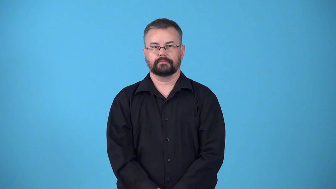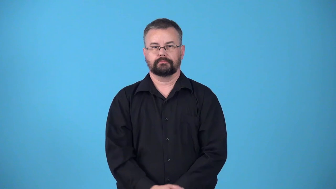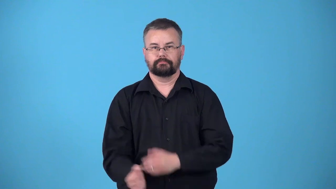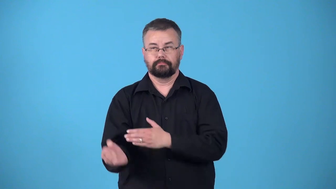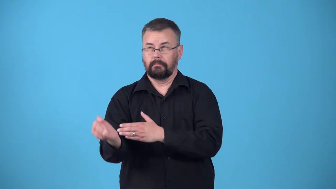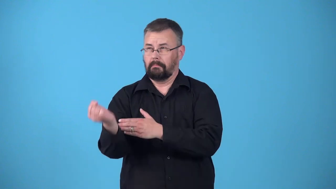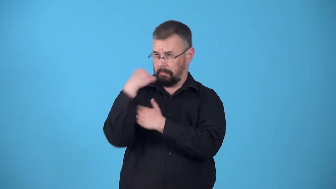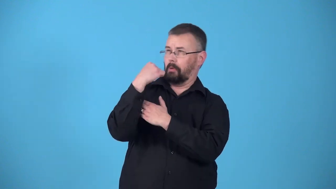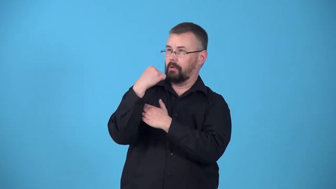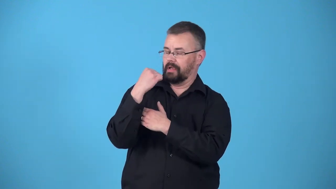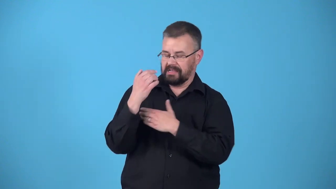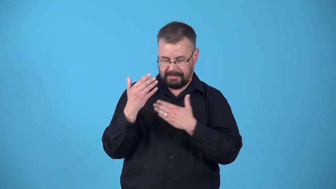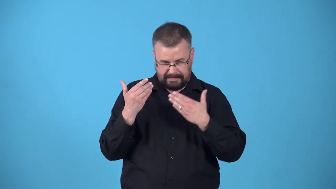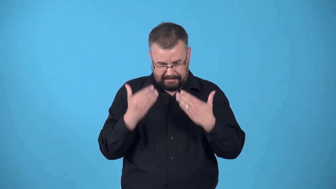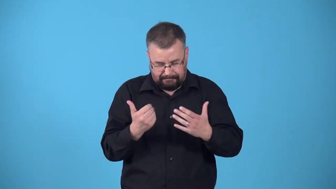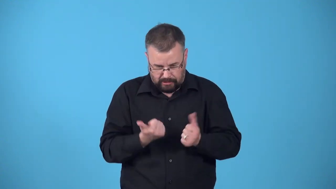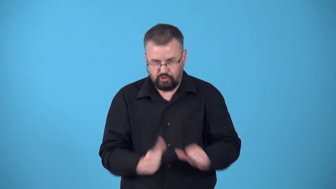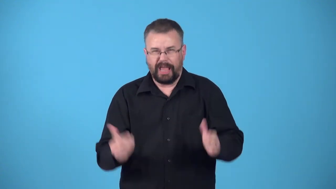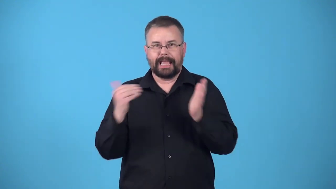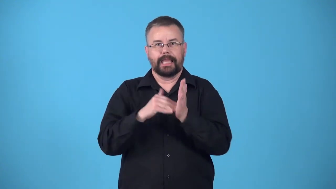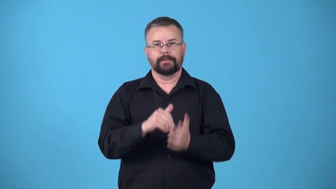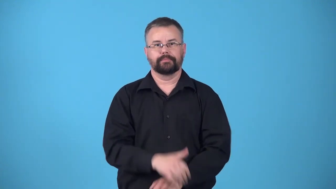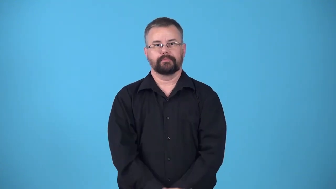get up off the mat